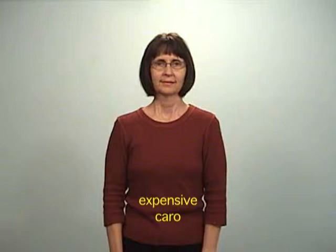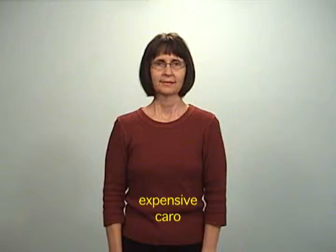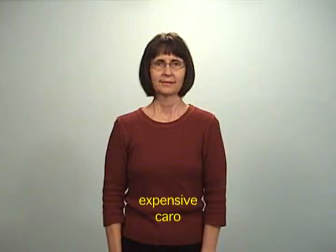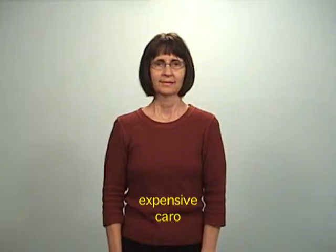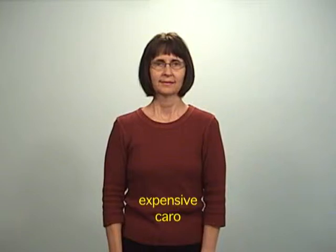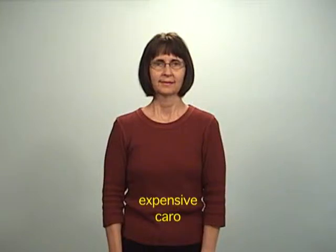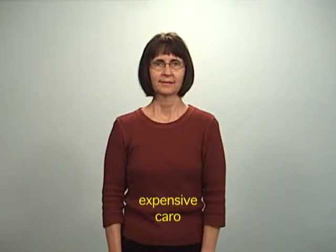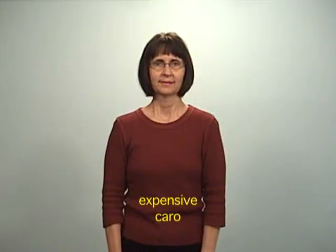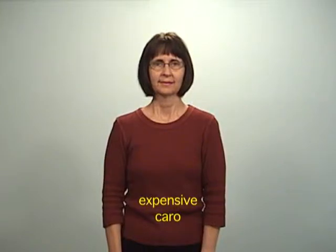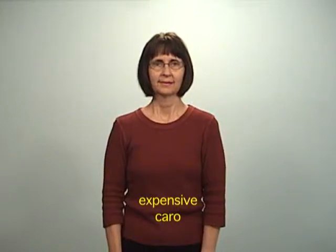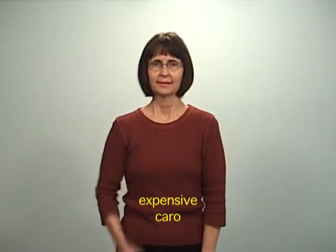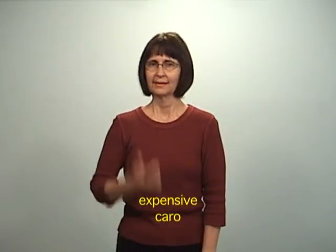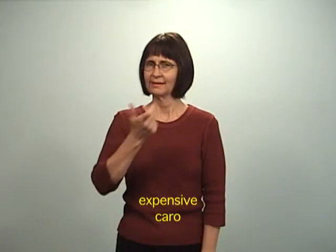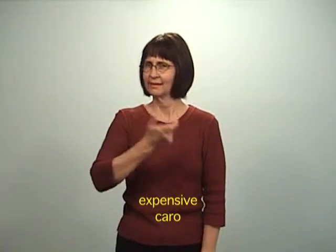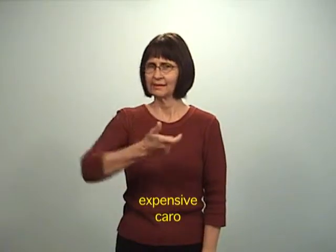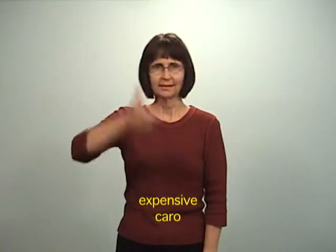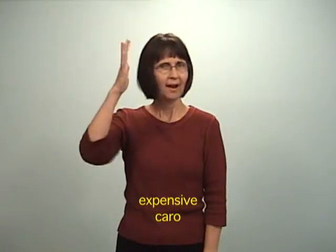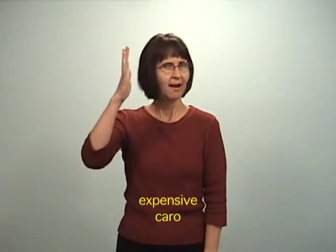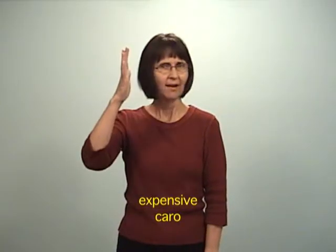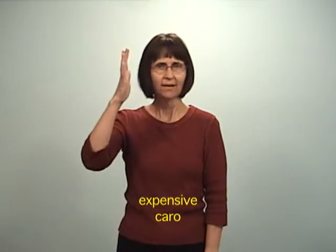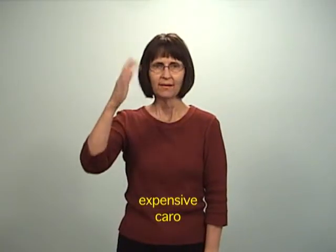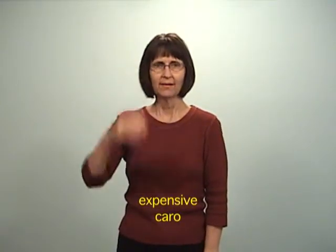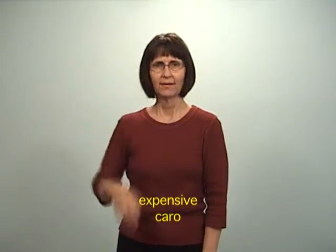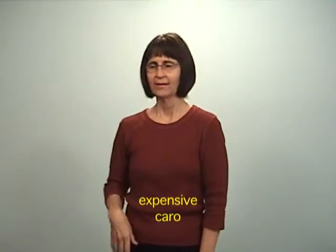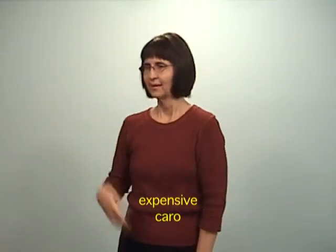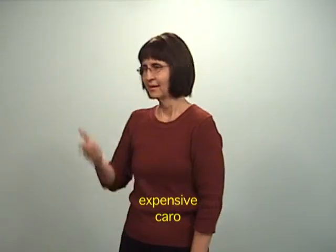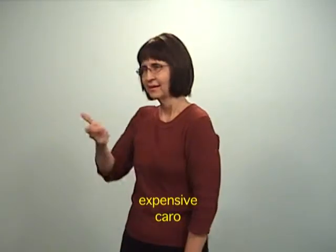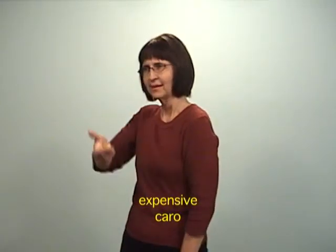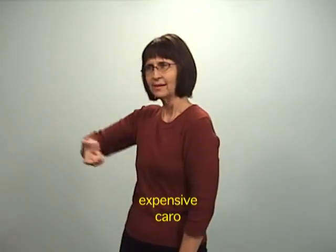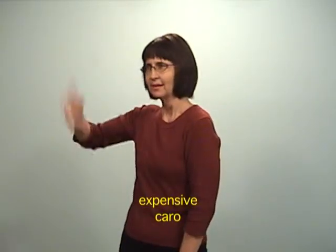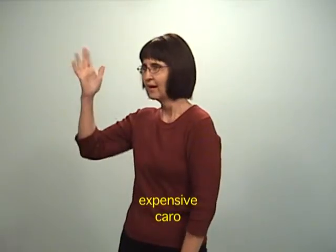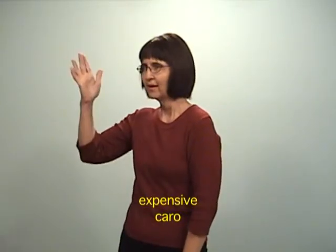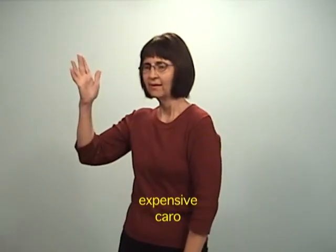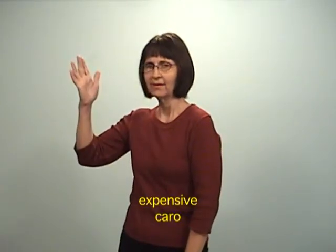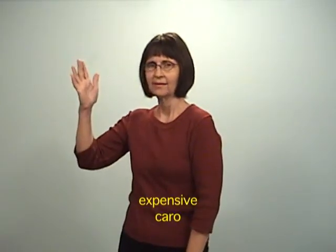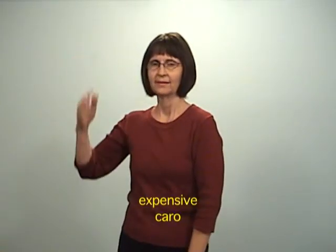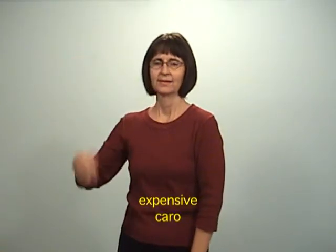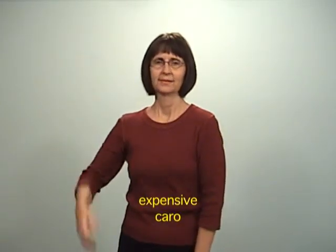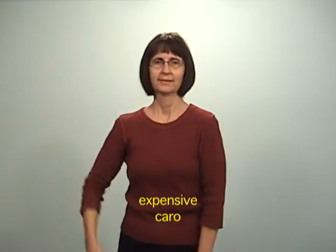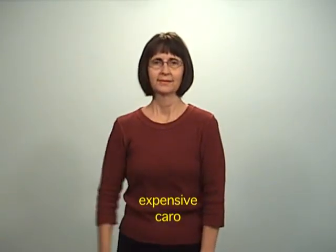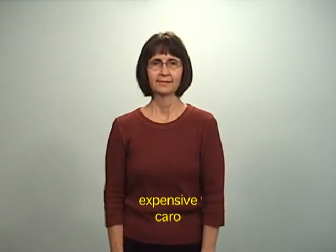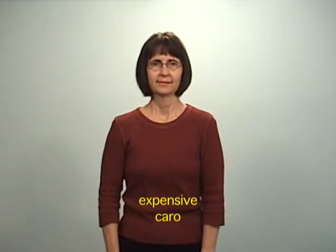Expensive